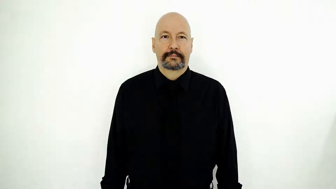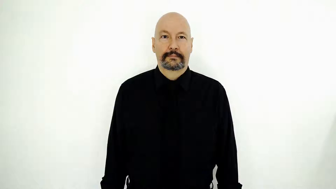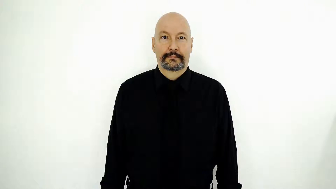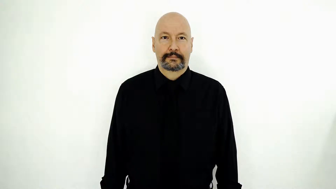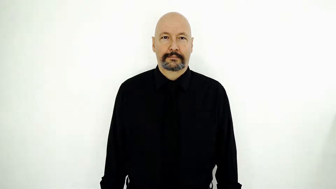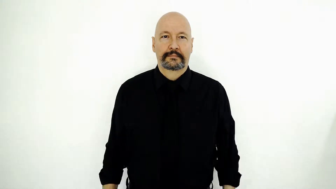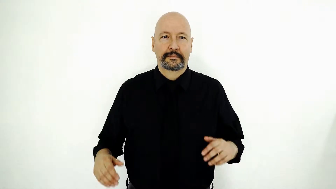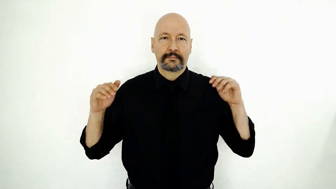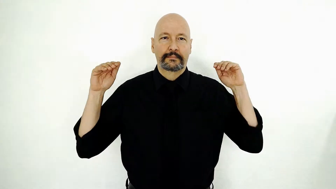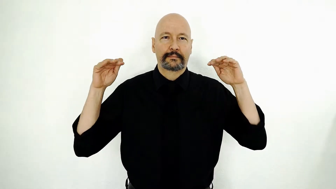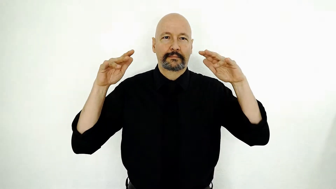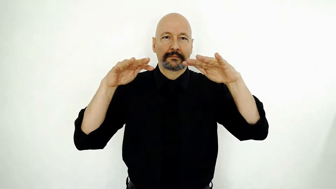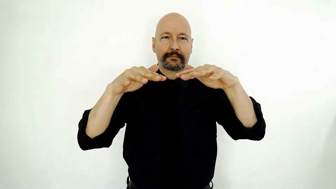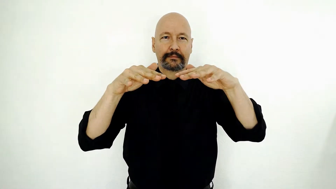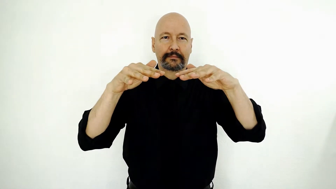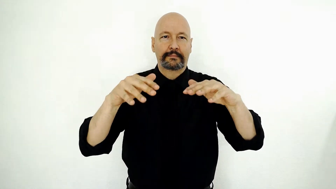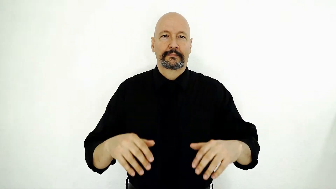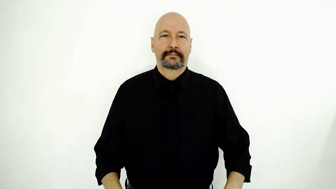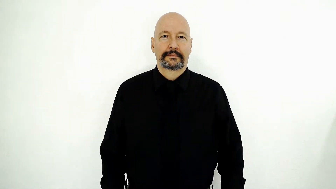gather-to-[flock-to-version]